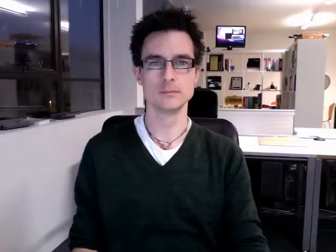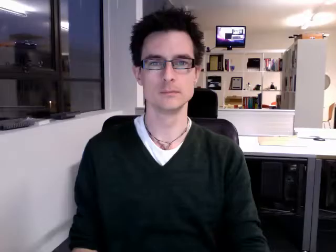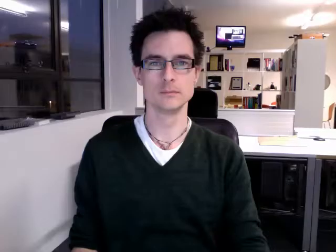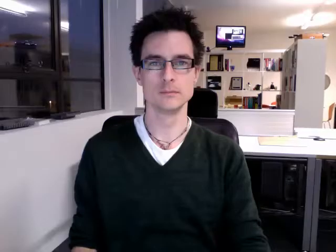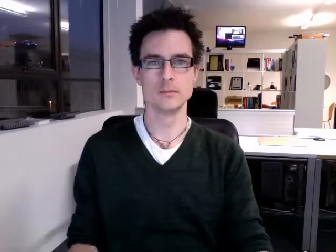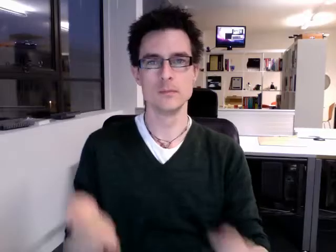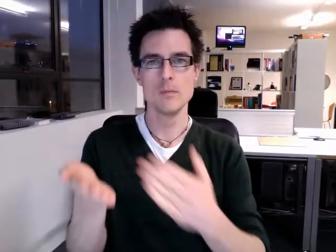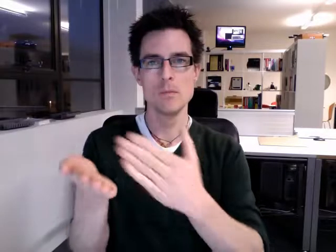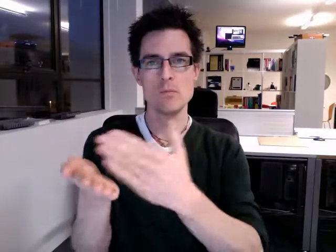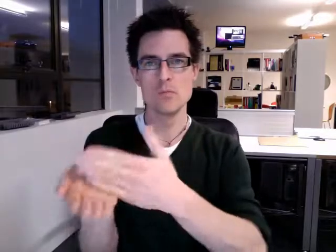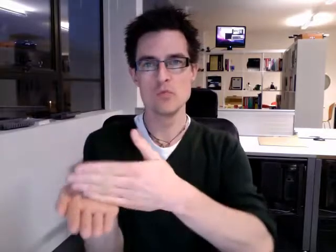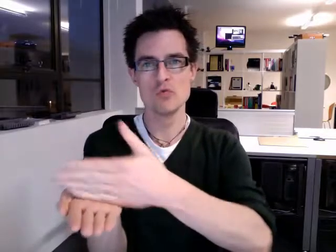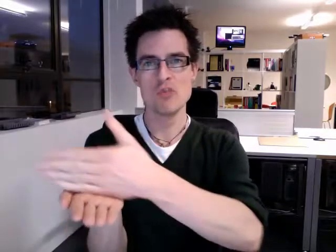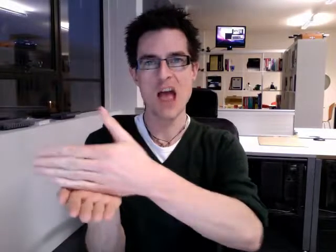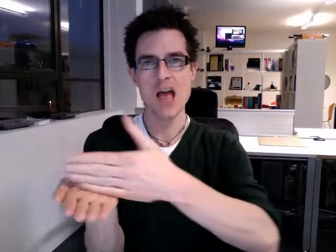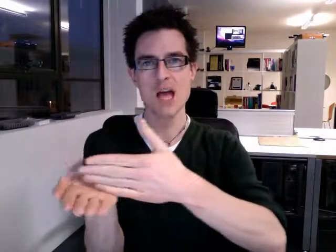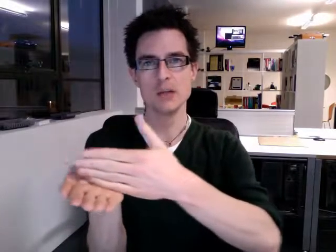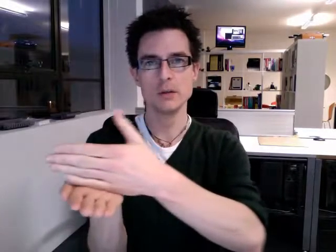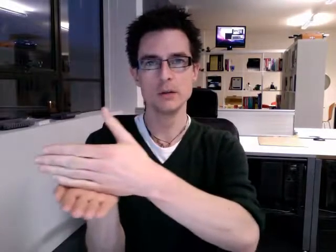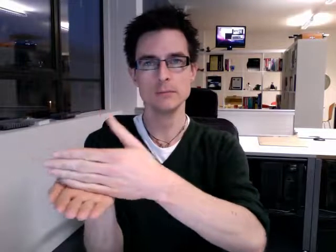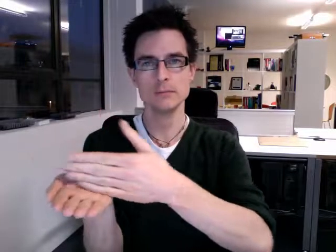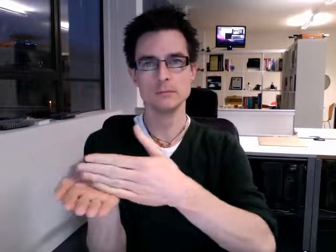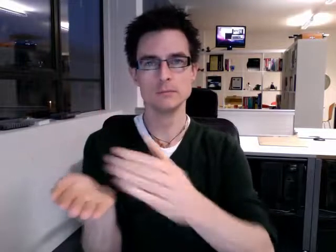bread